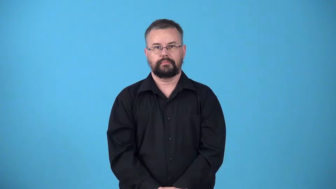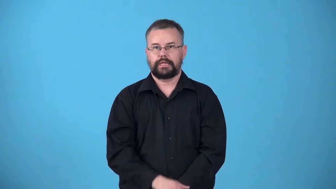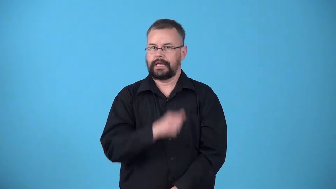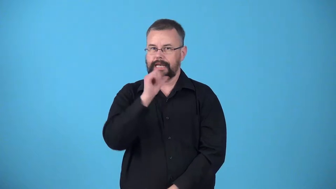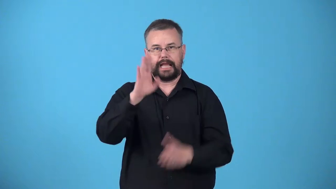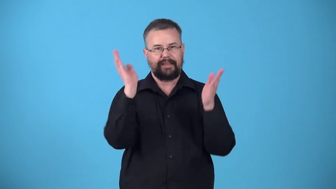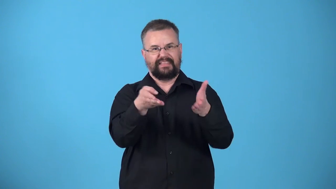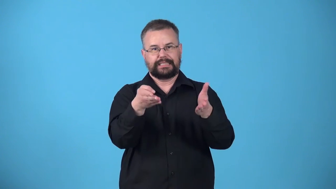unpersuaded